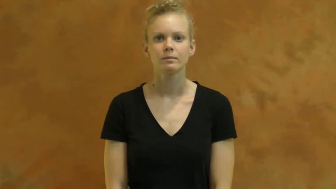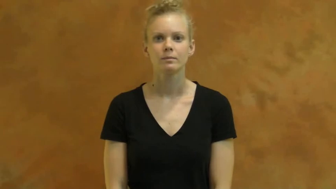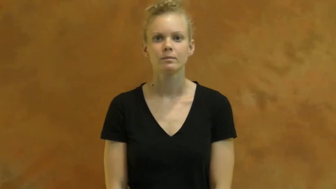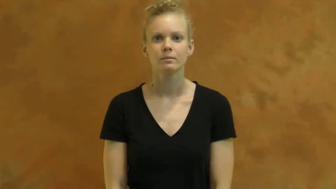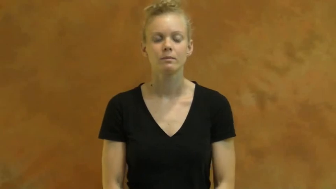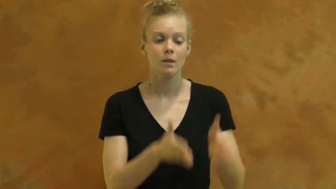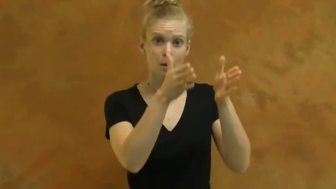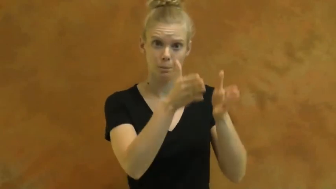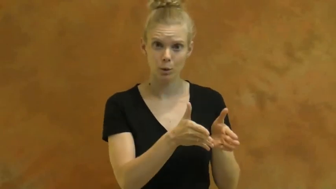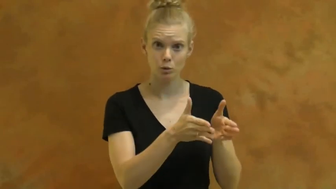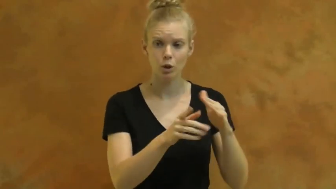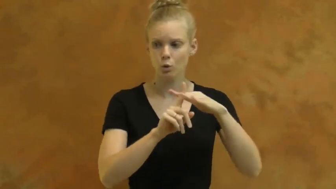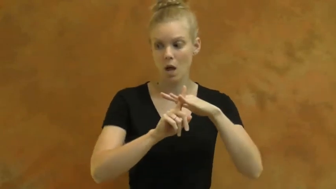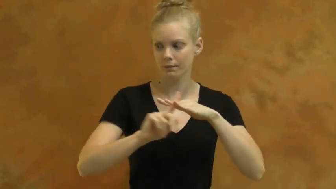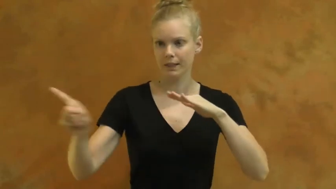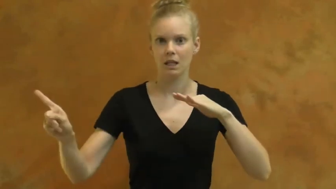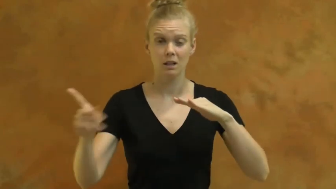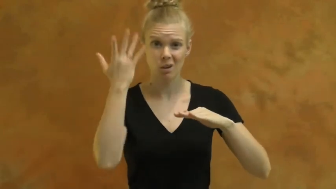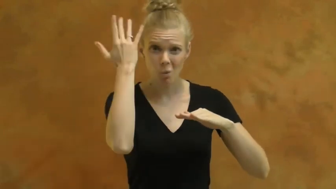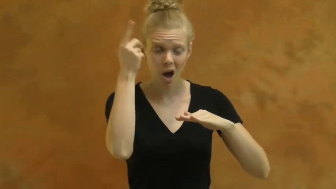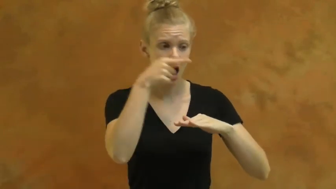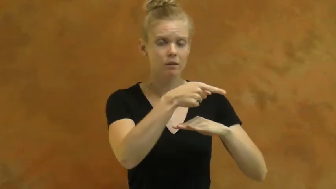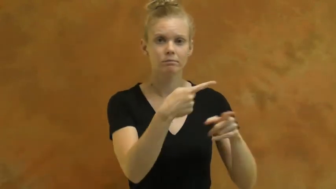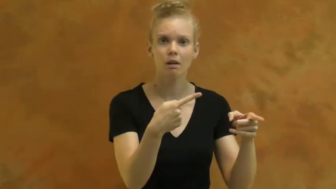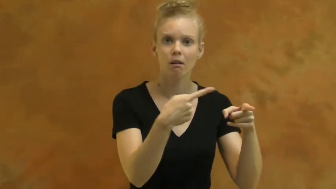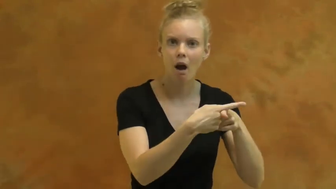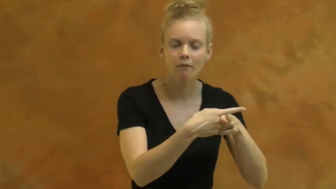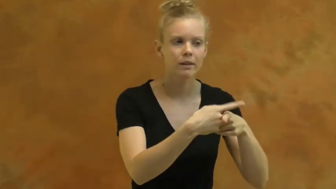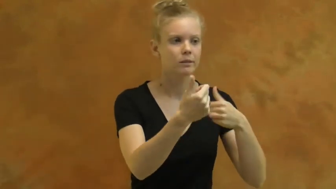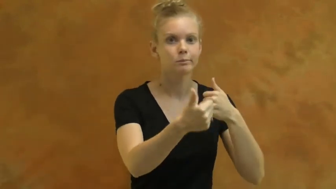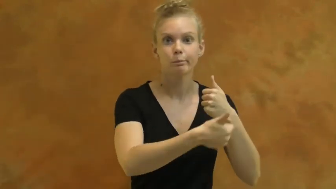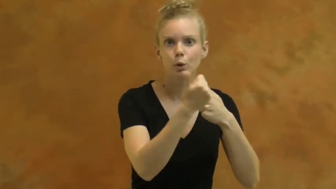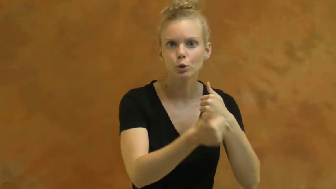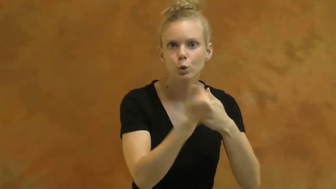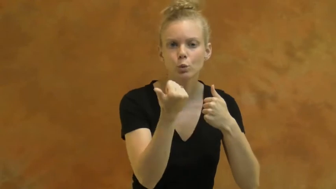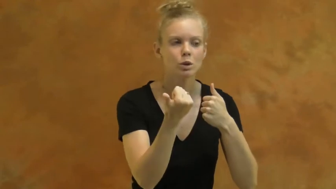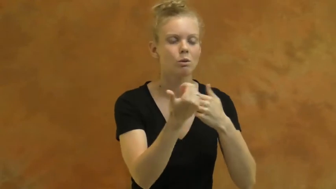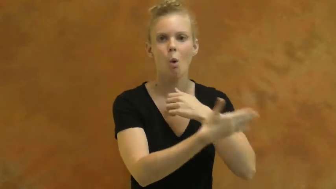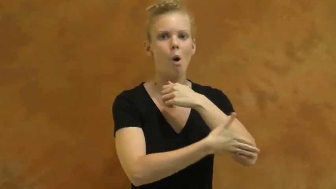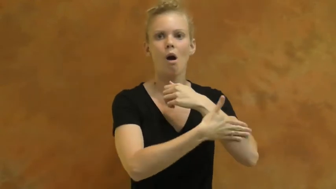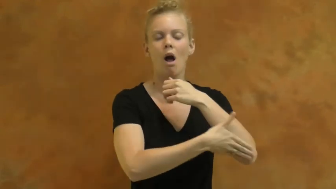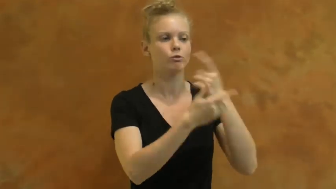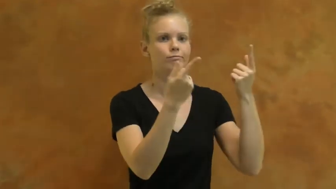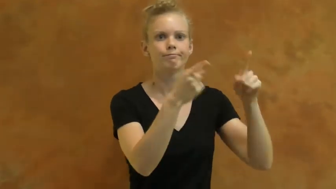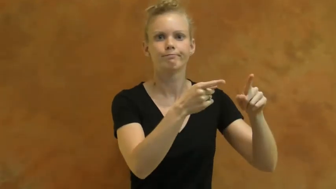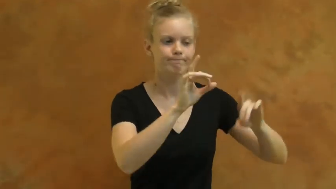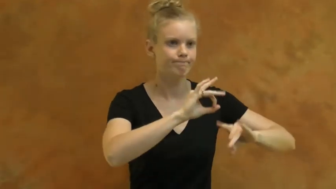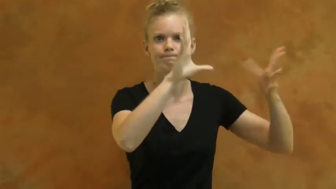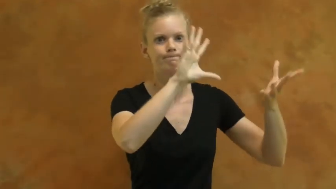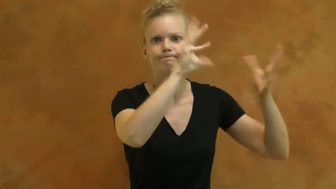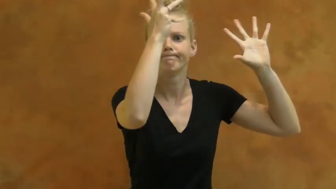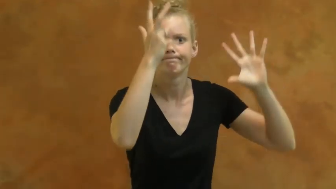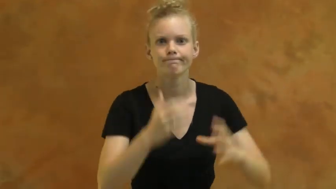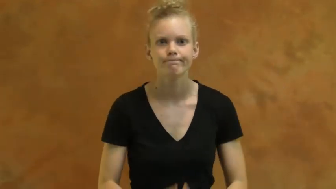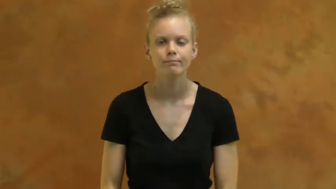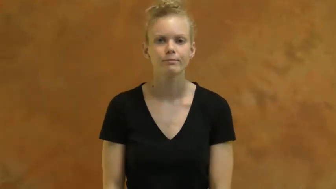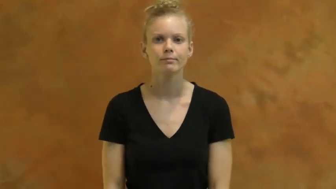refugee